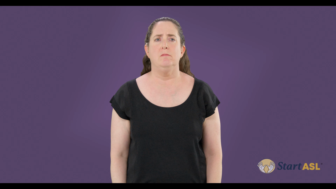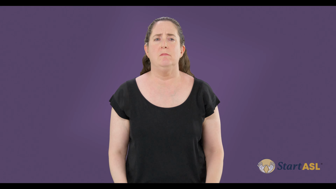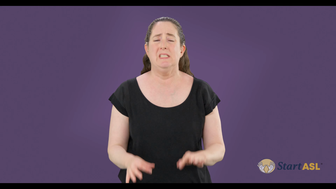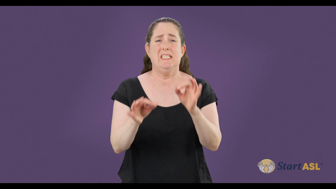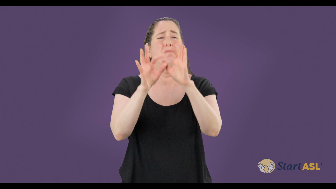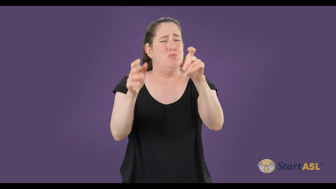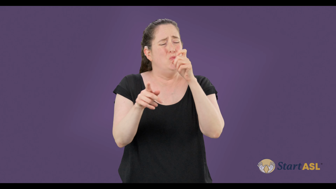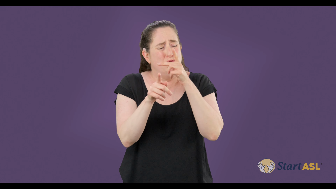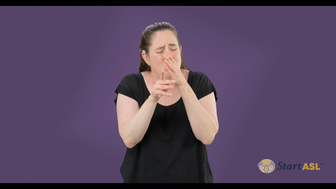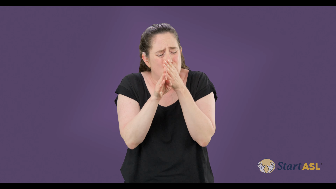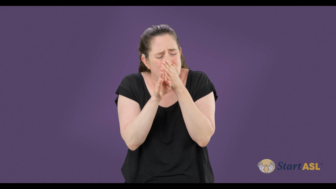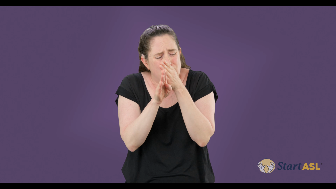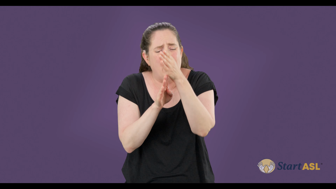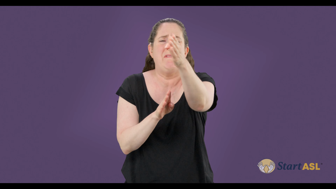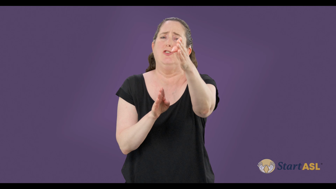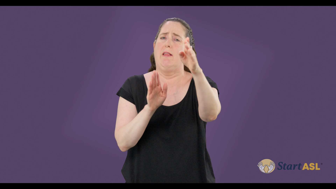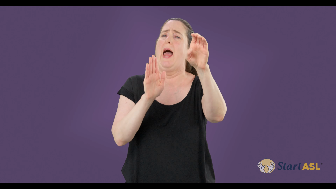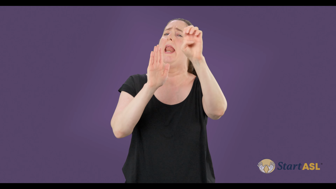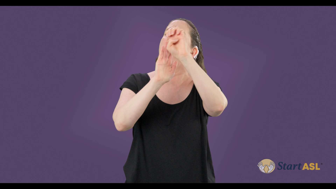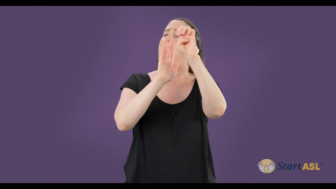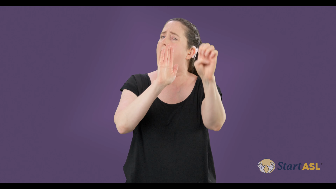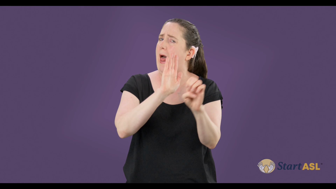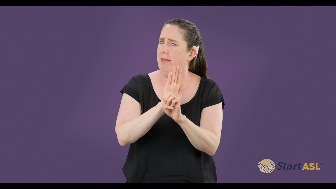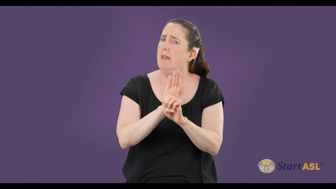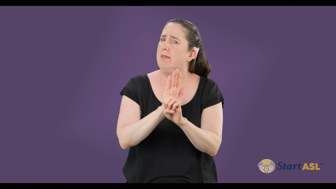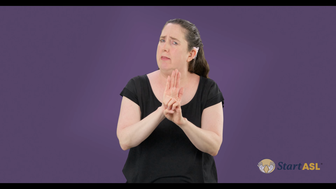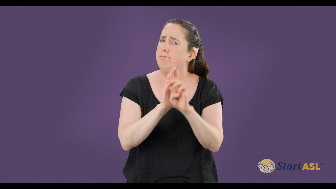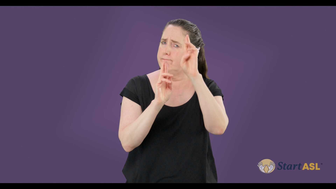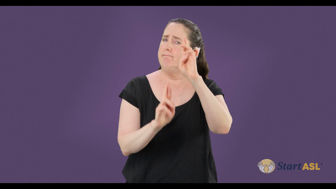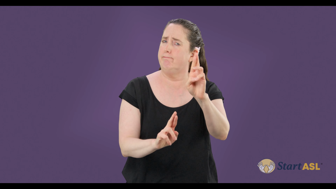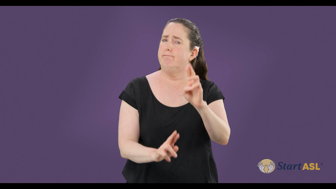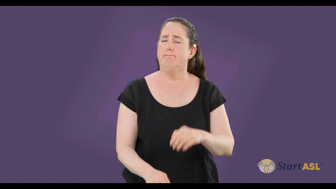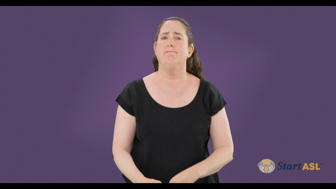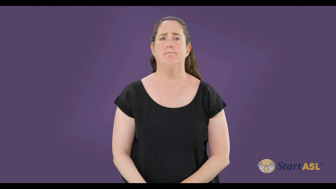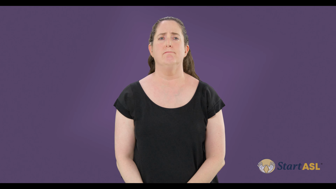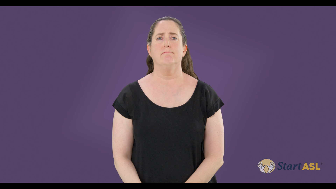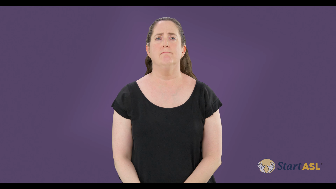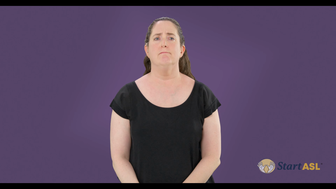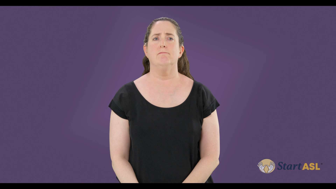interpreters are to be professional and ethical